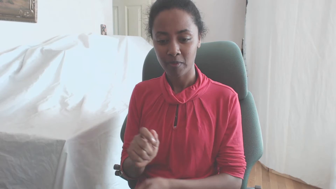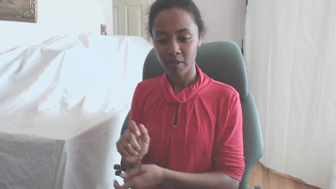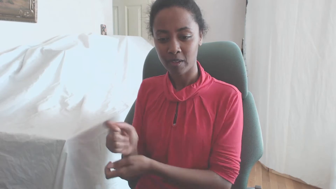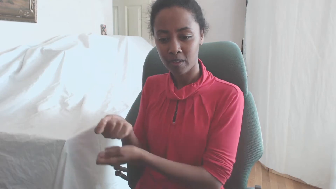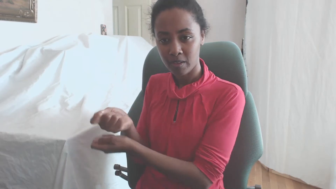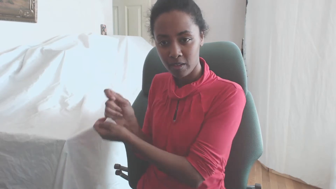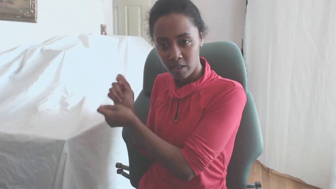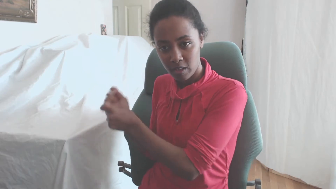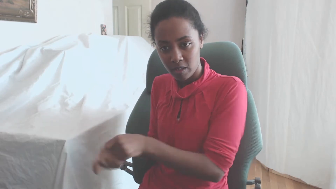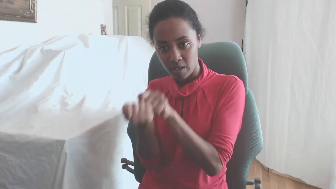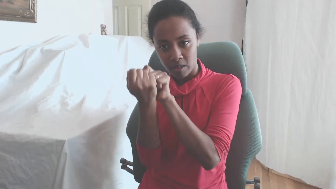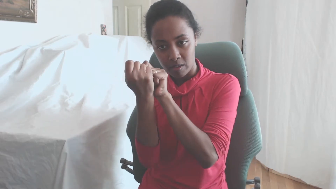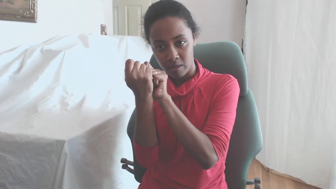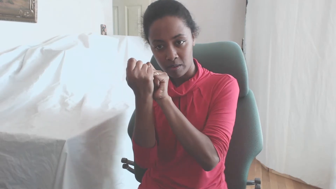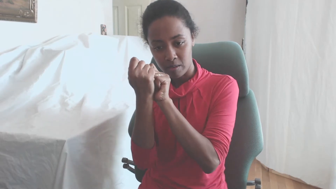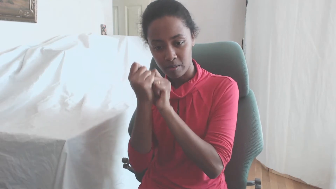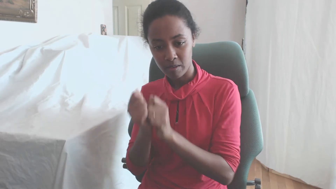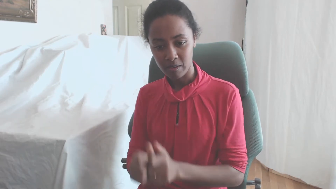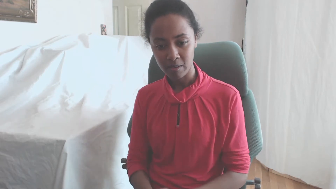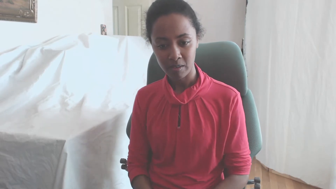fieldhockey